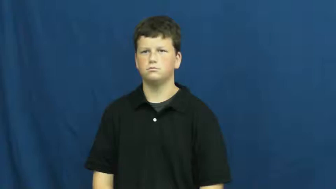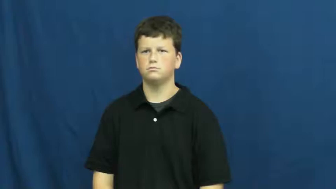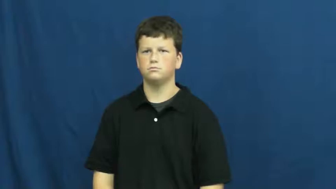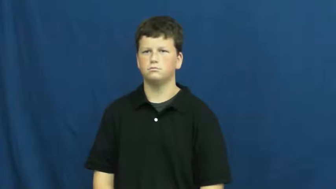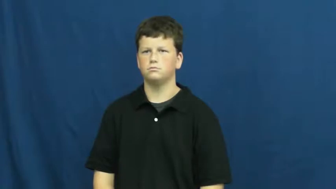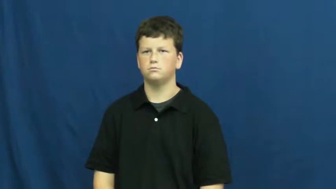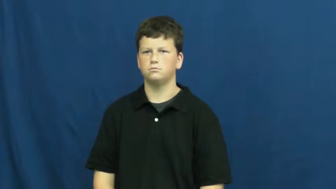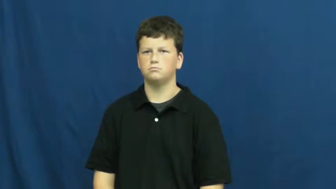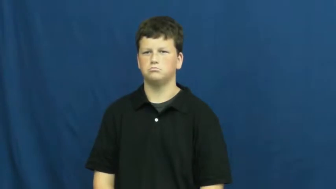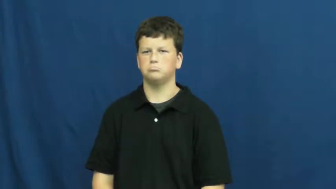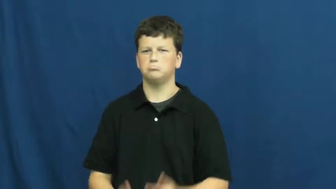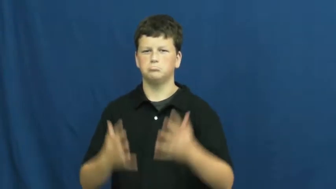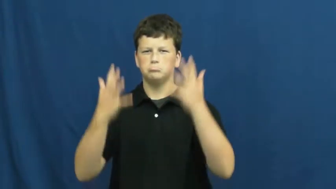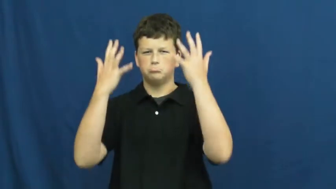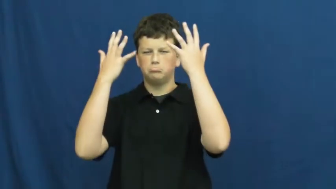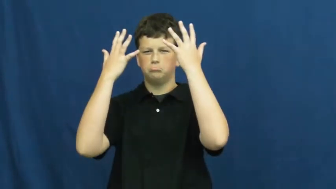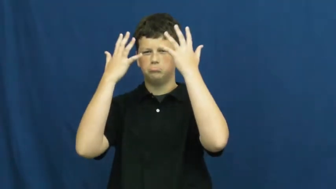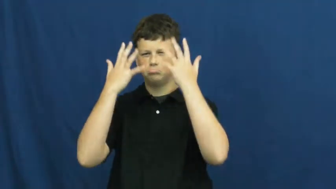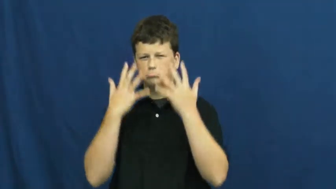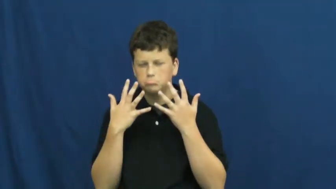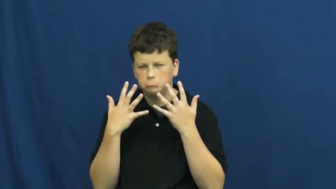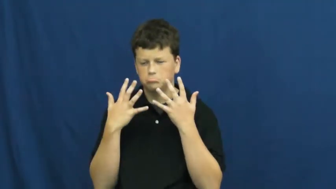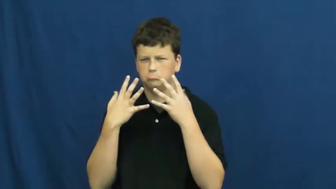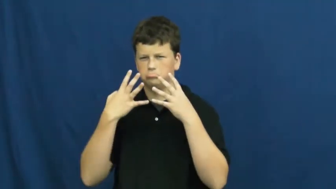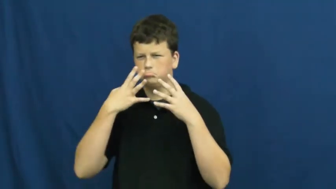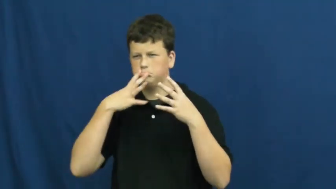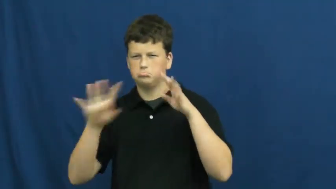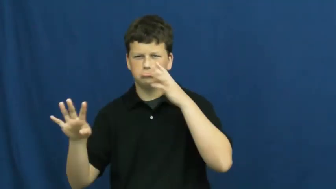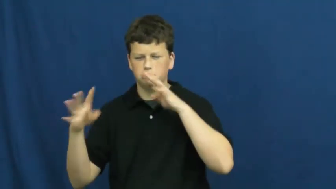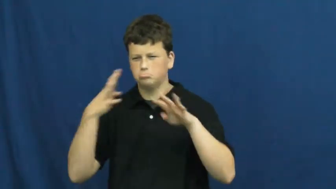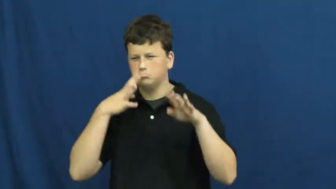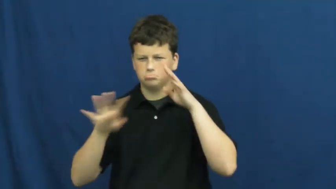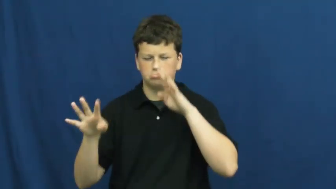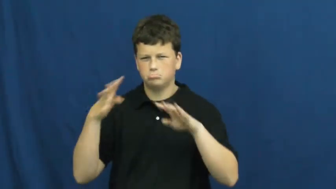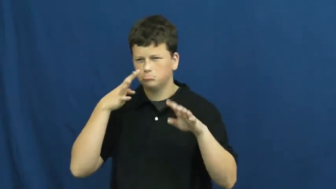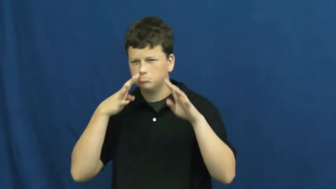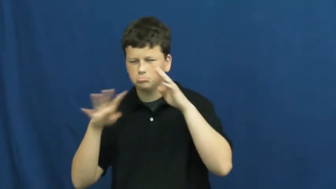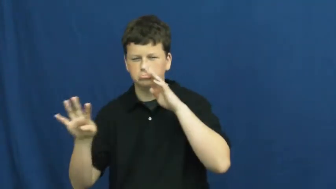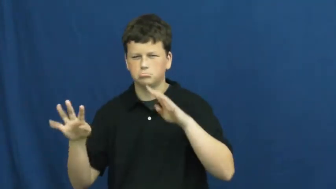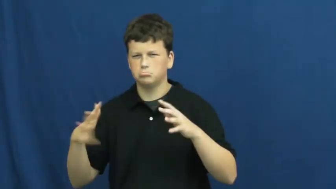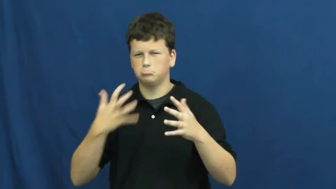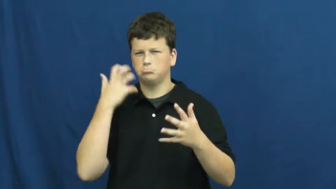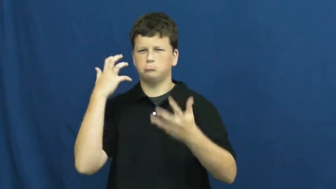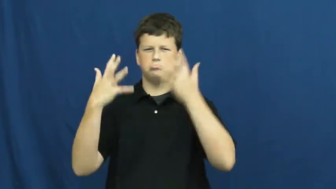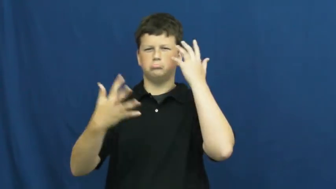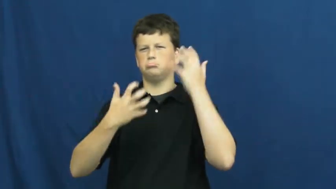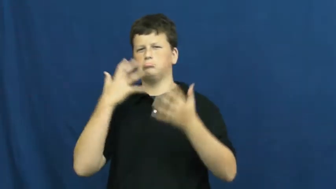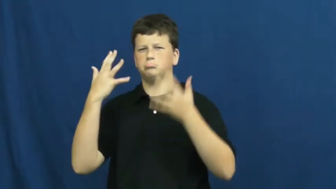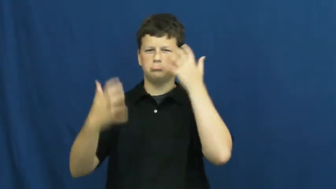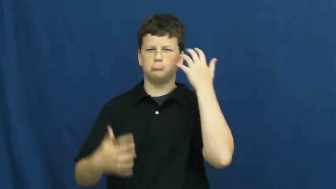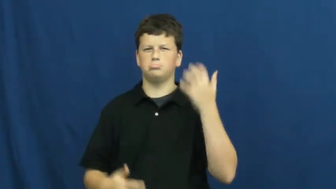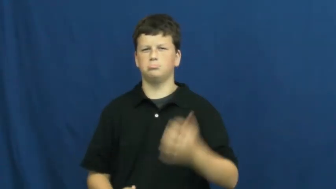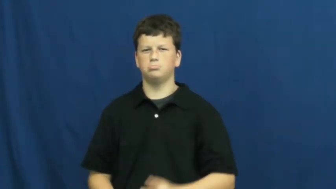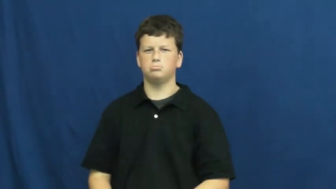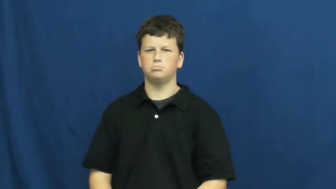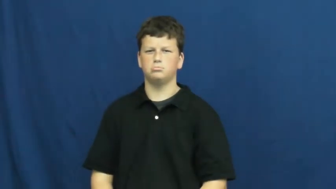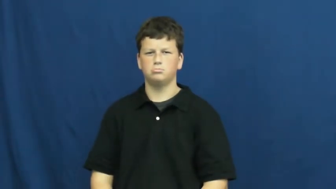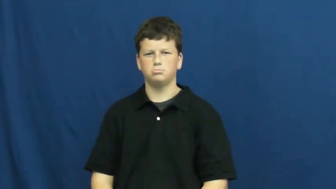sullen,stew